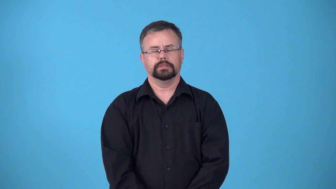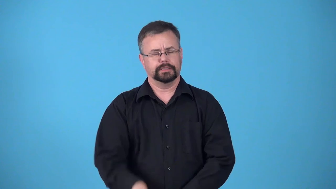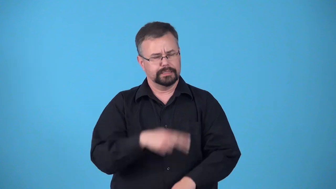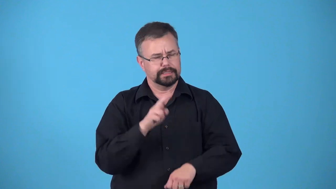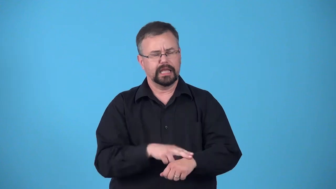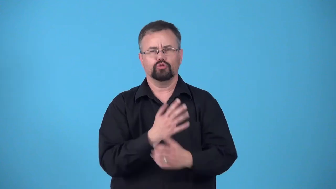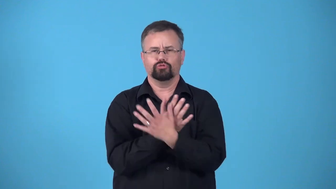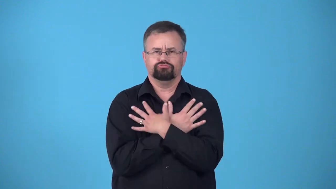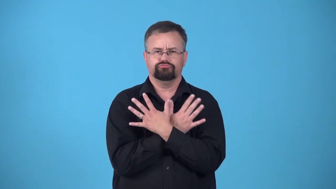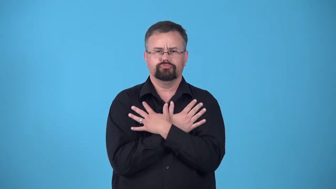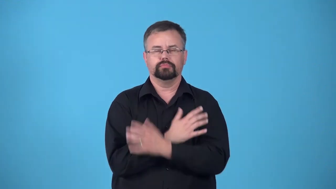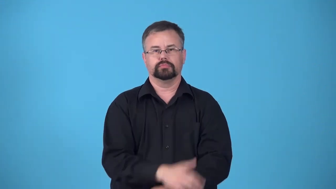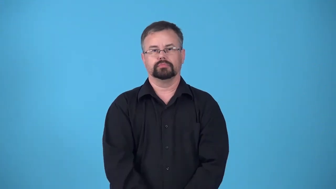carefree